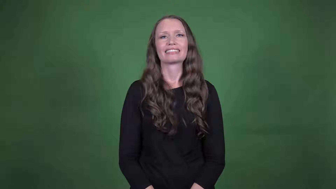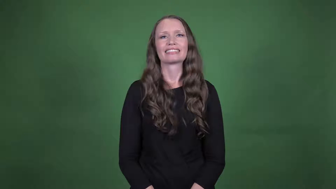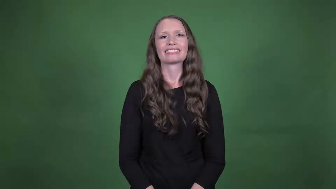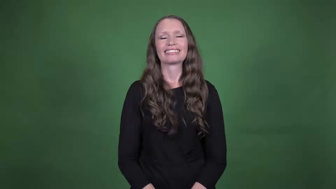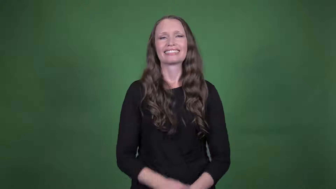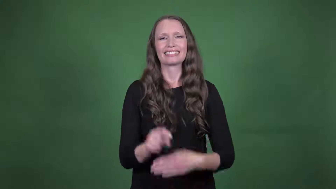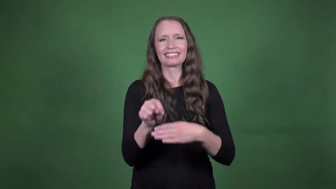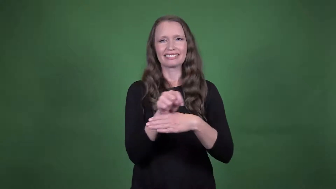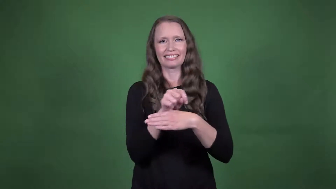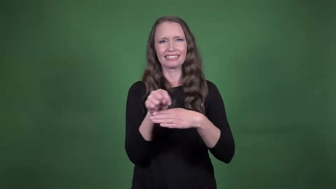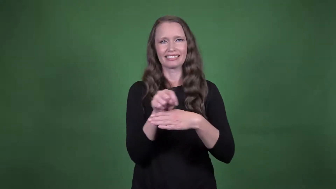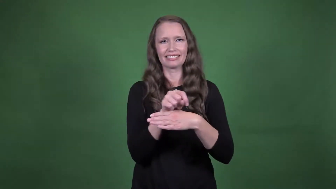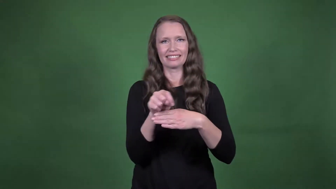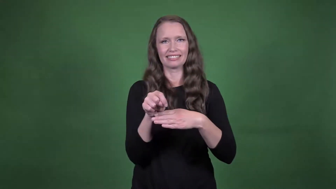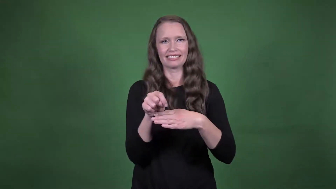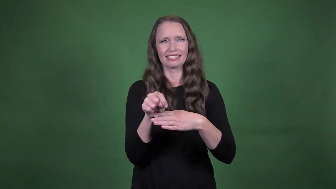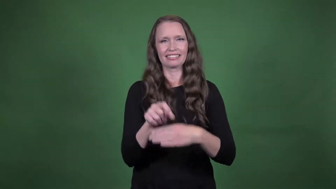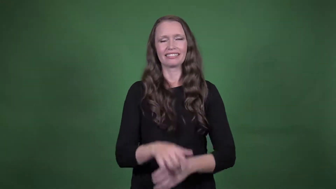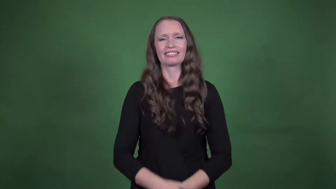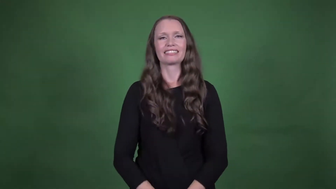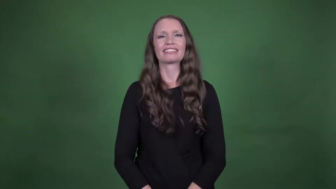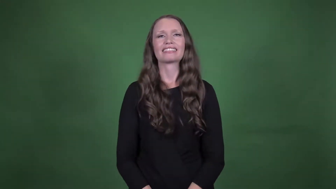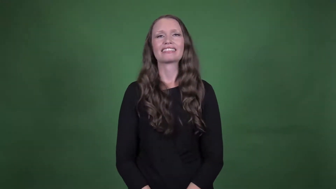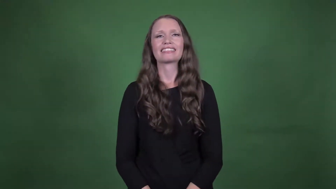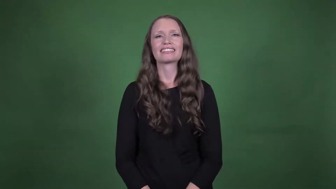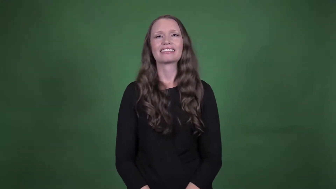training